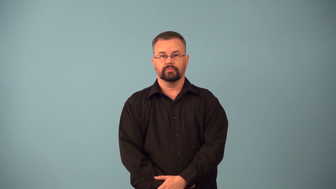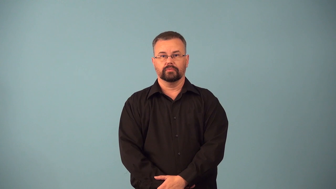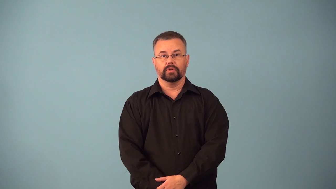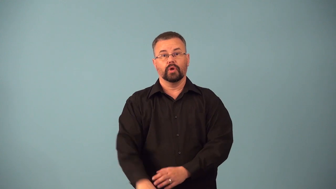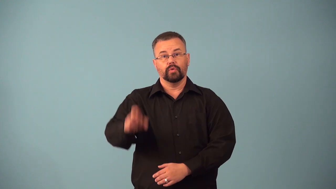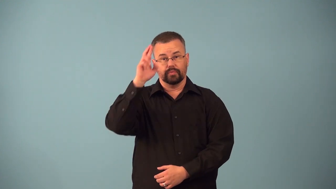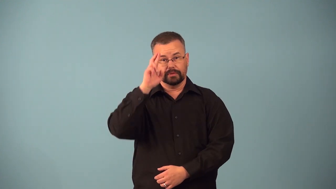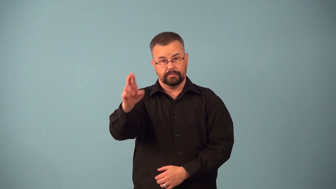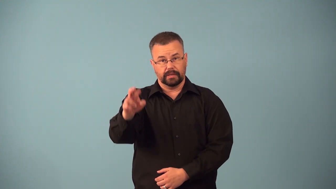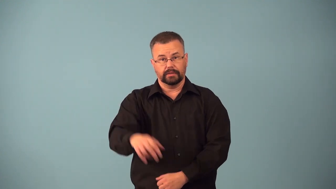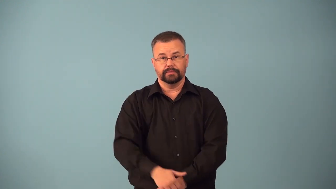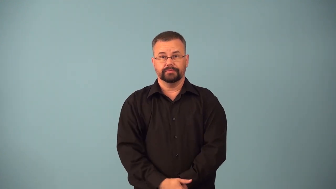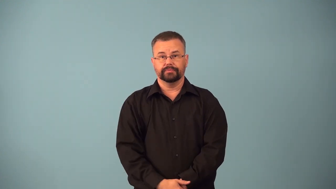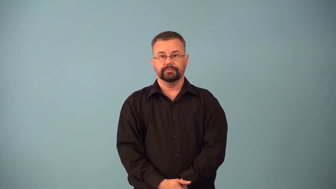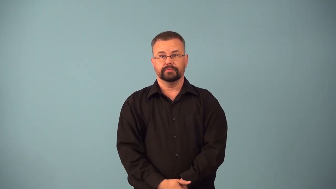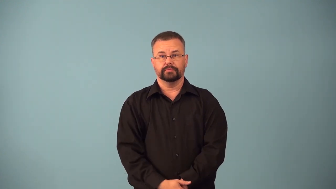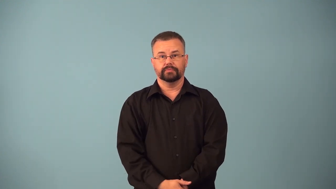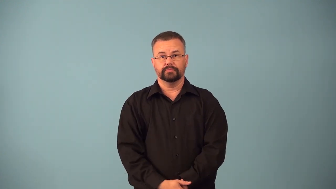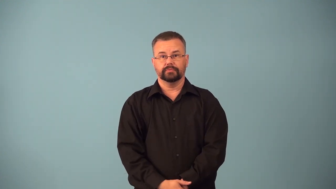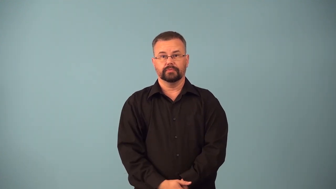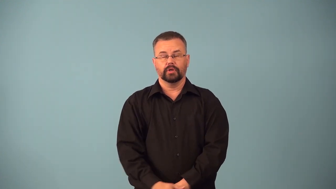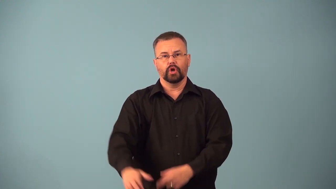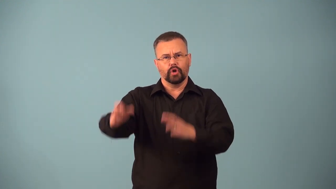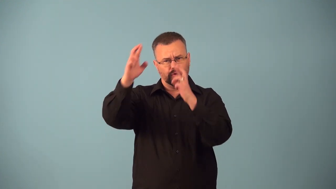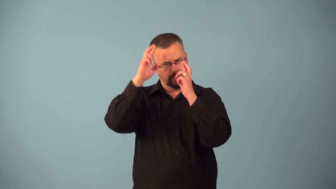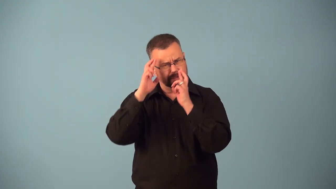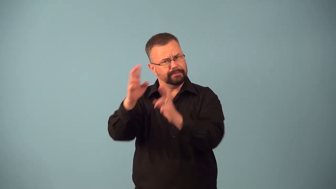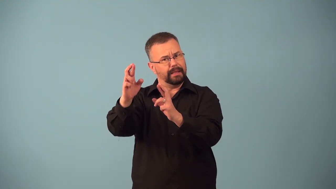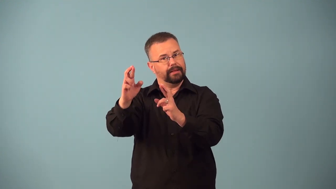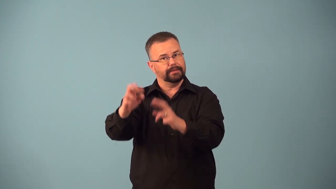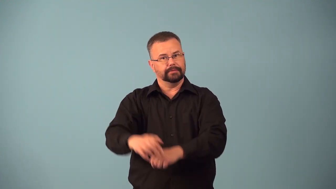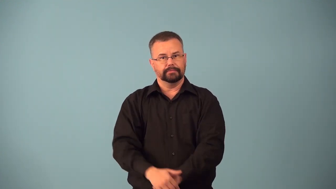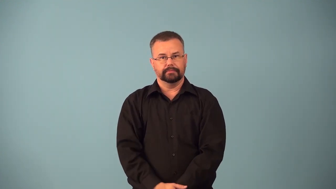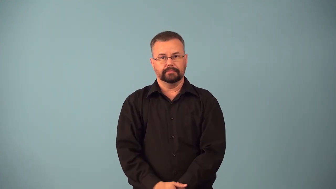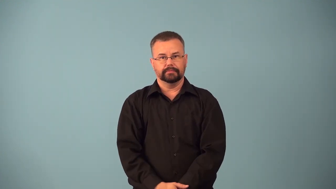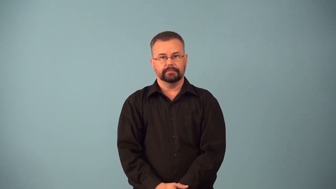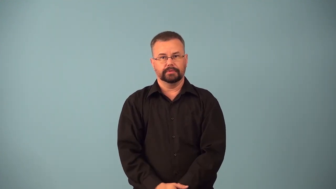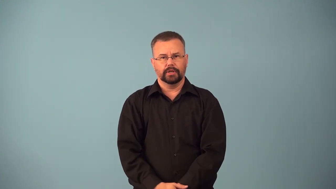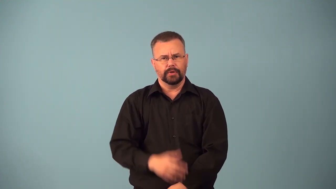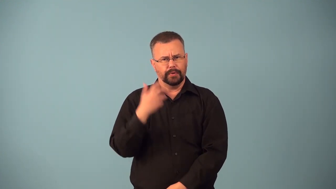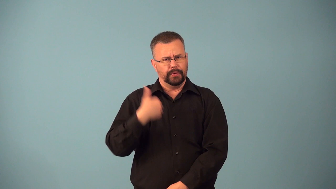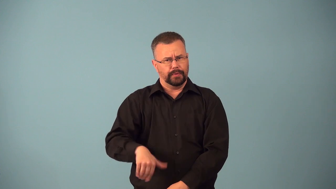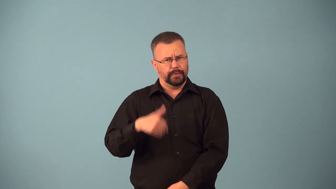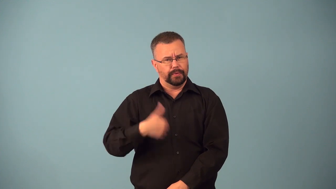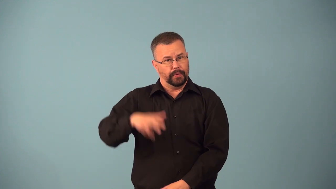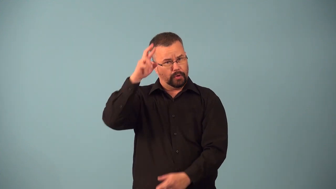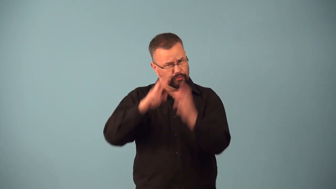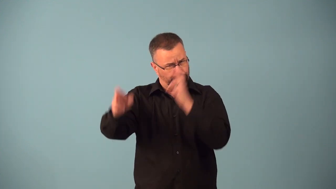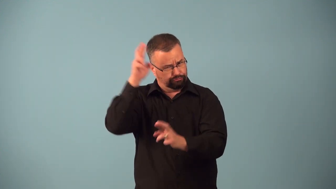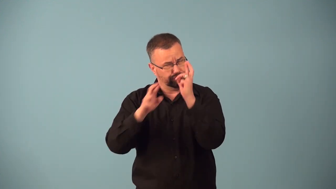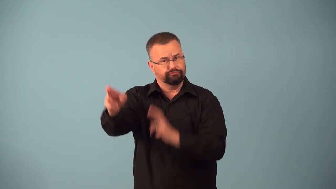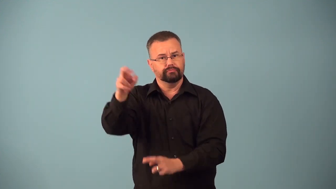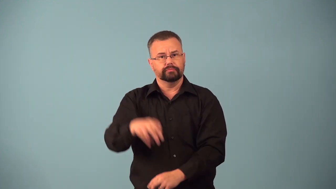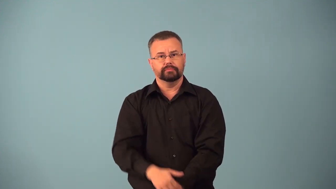respected,more respected,most respected